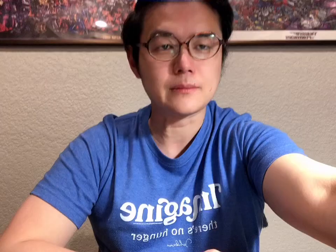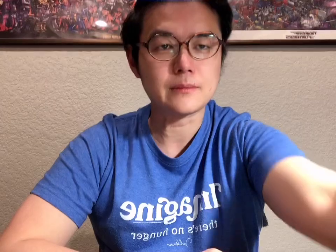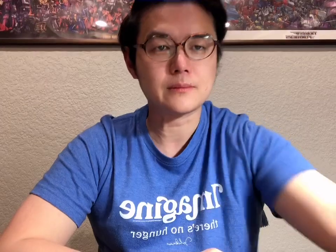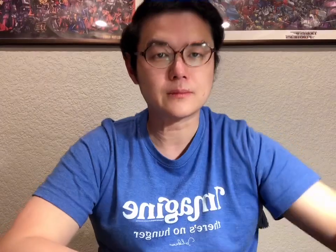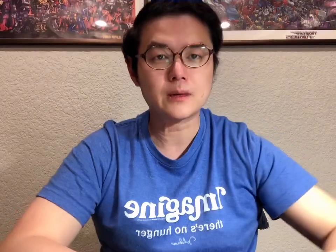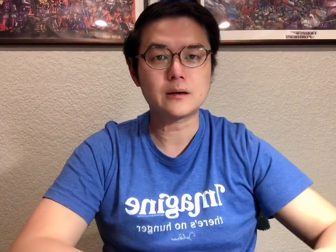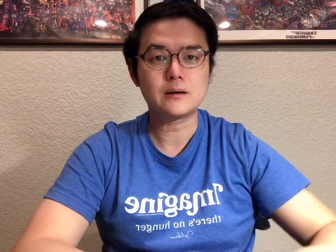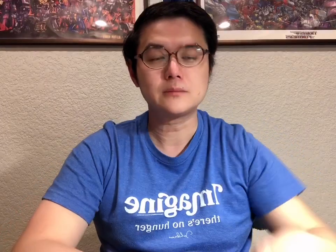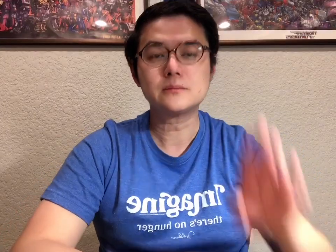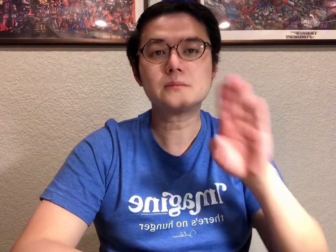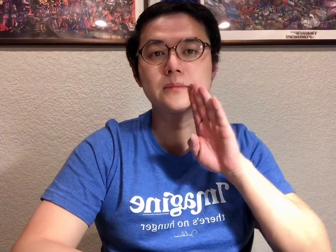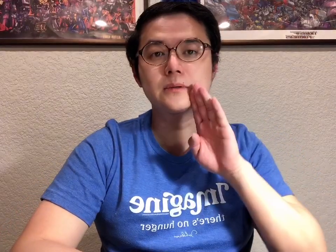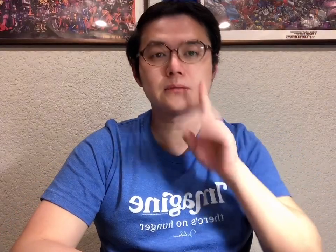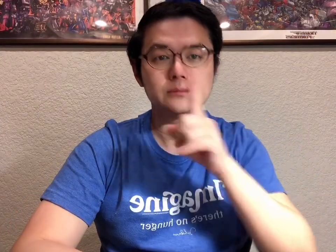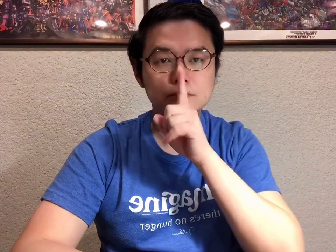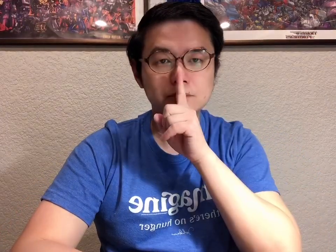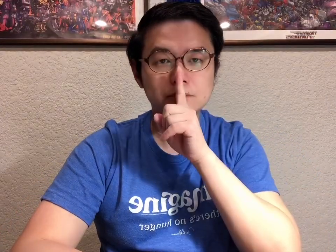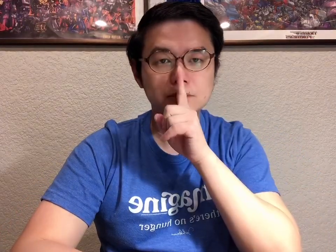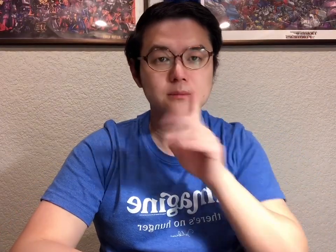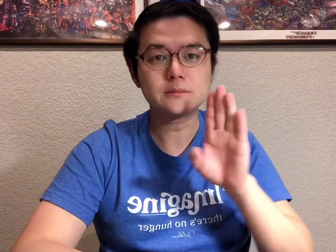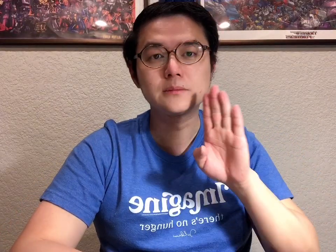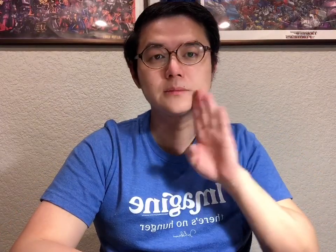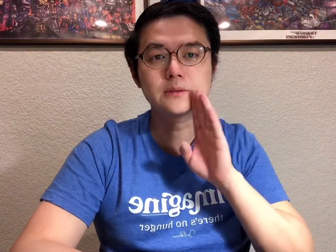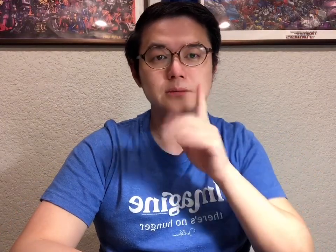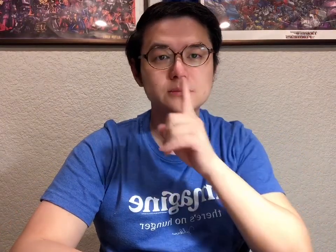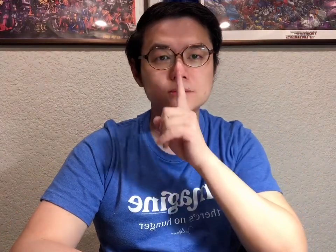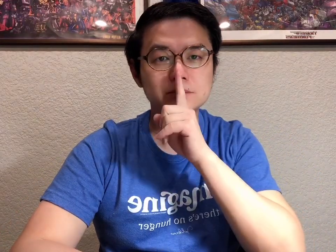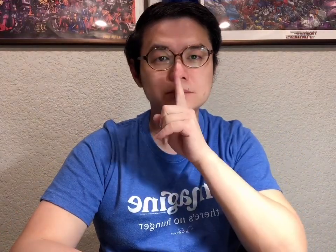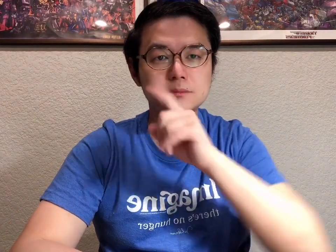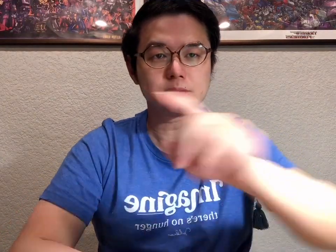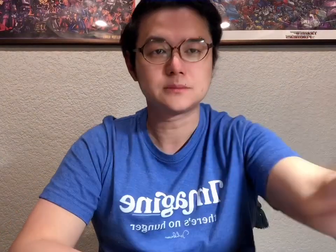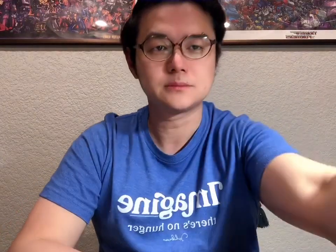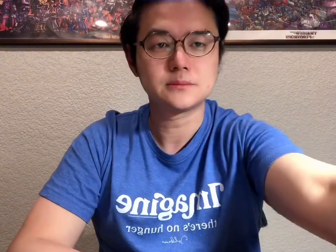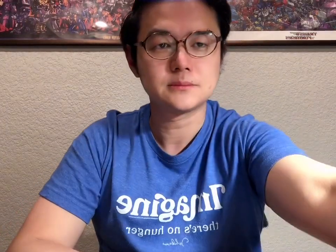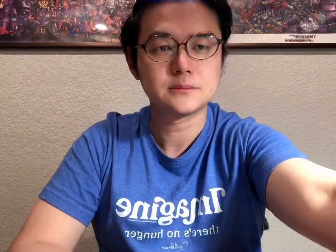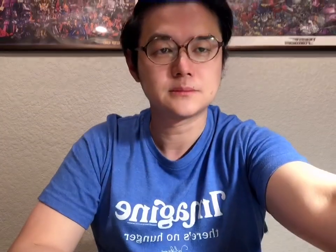The Wife of Father’s elder Brother